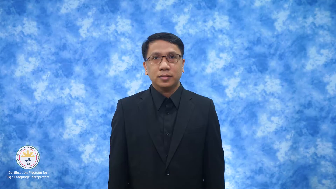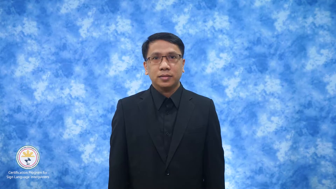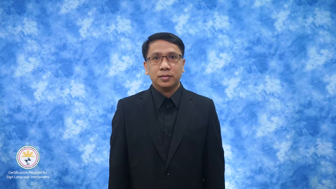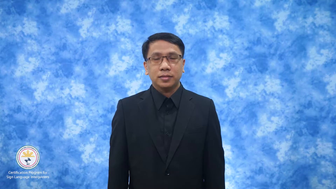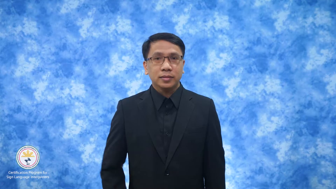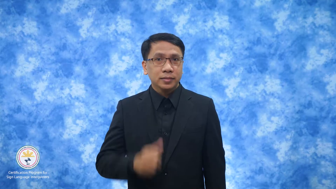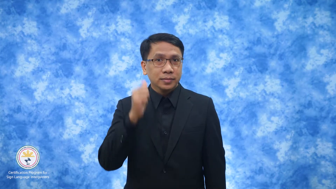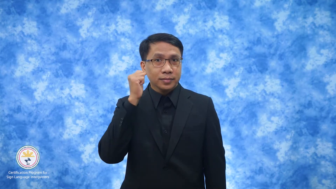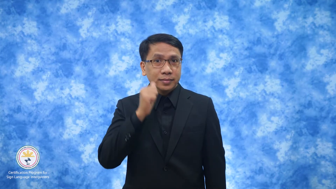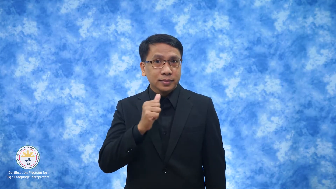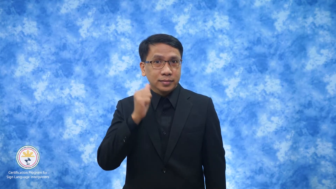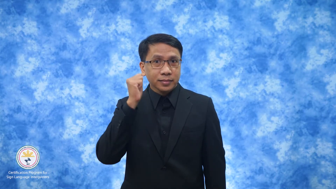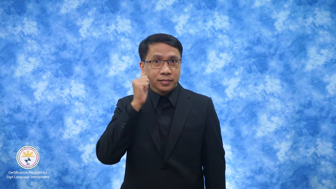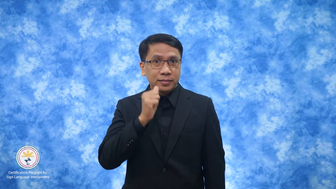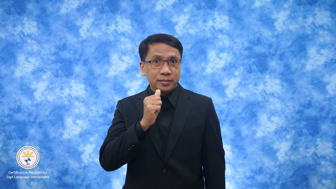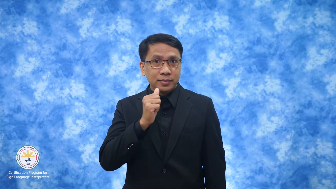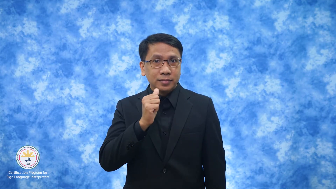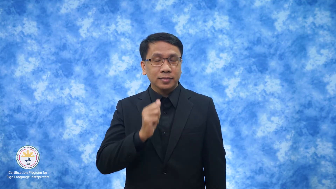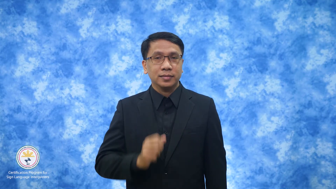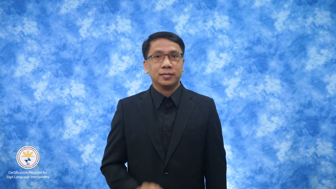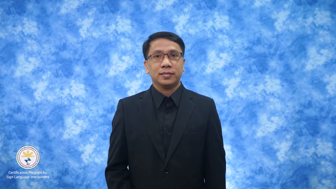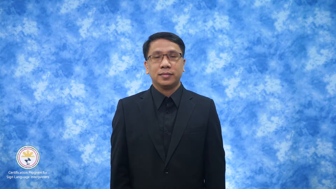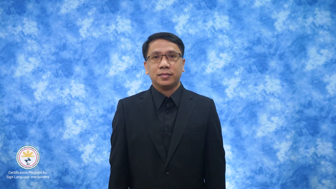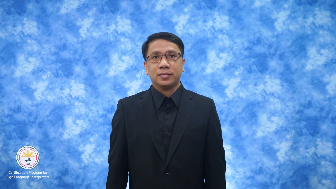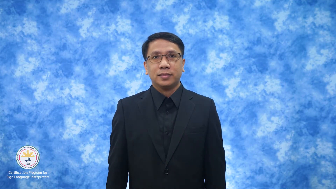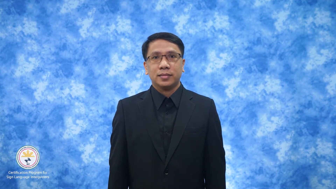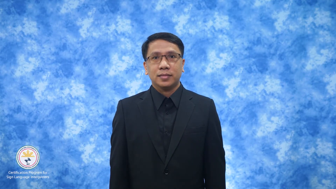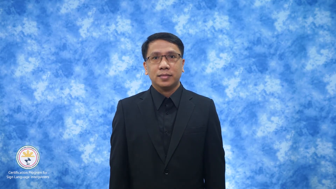Daily